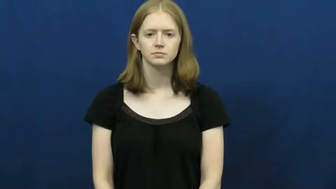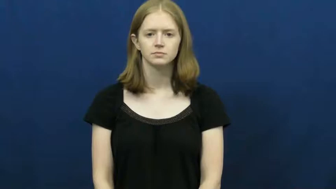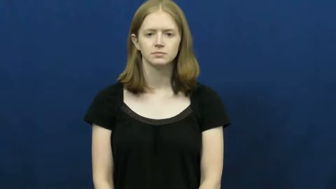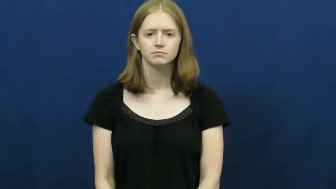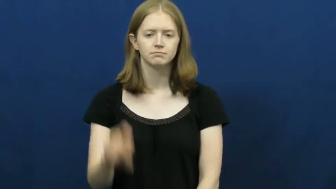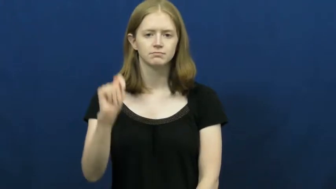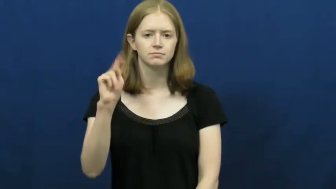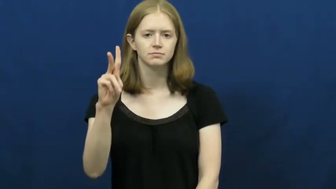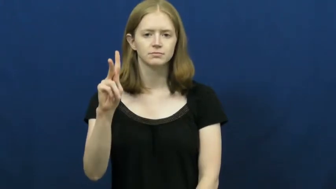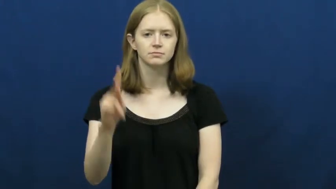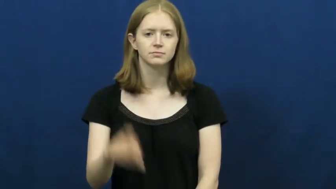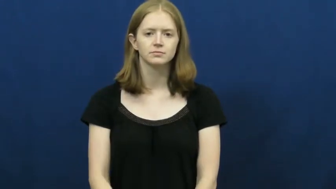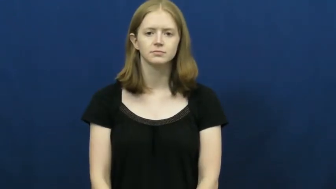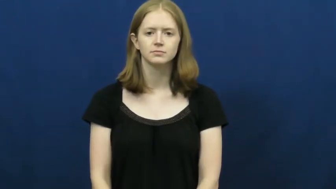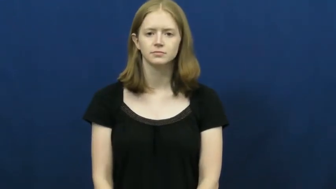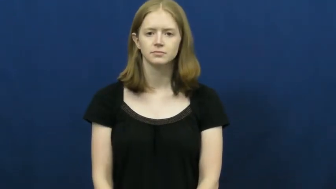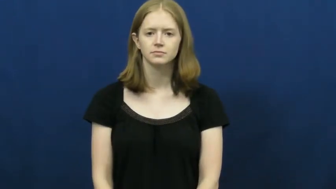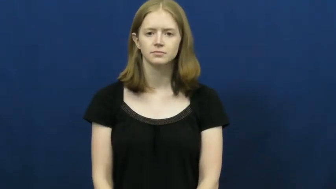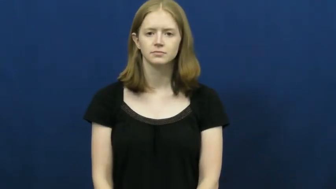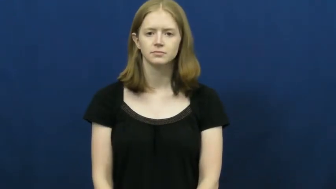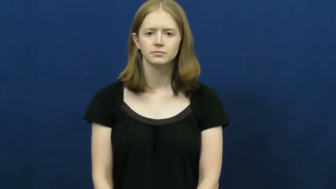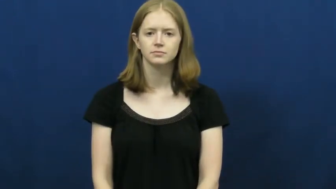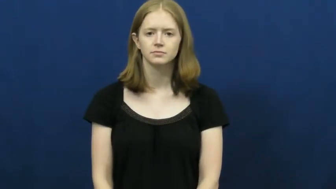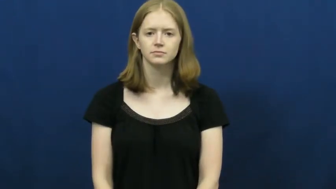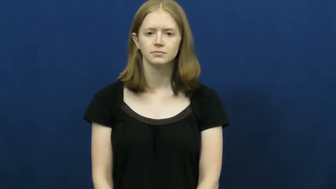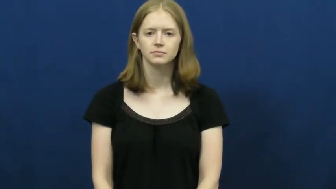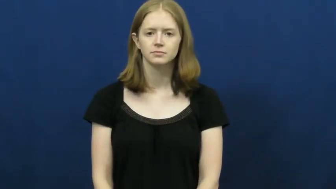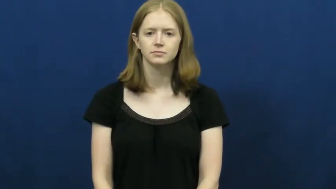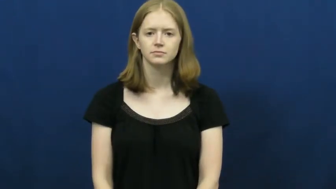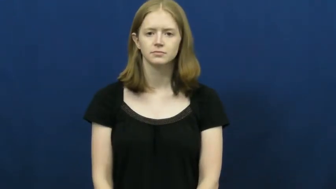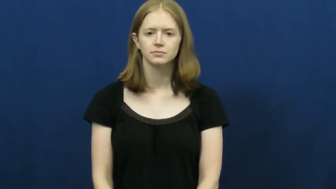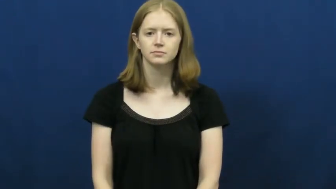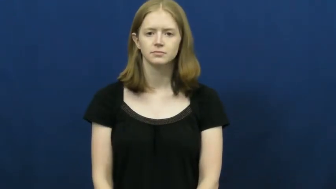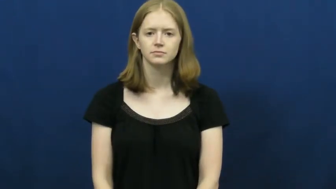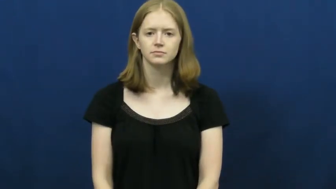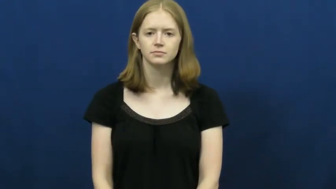tv